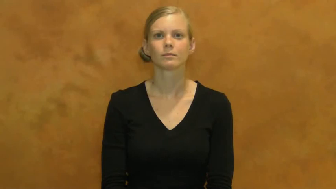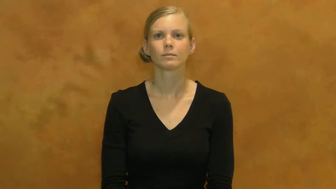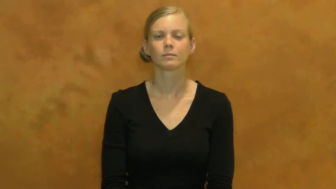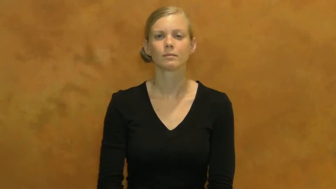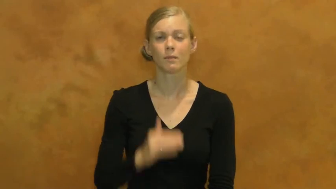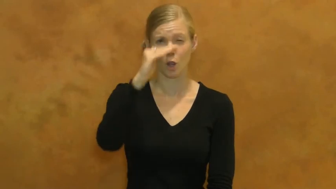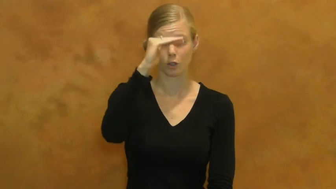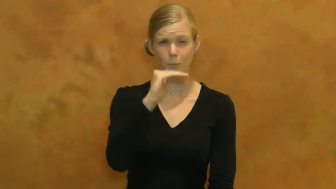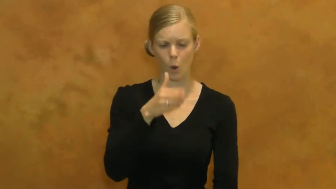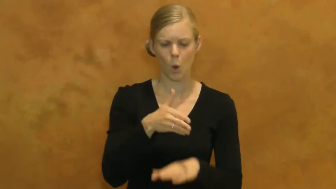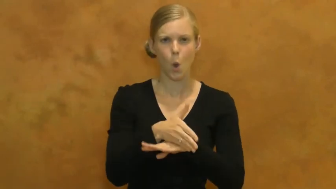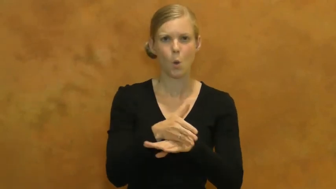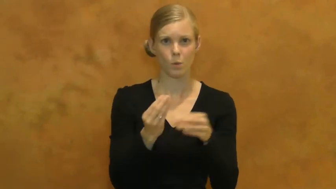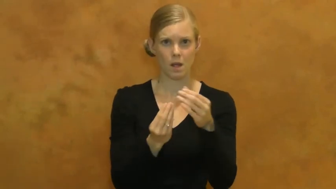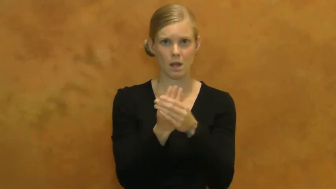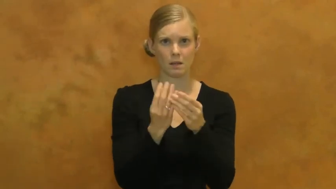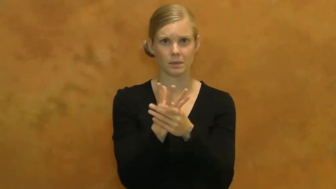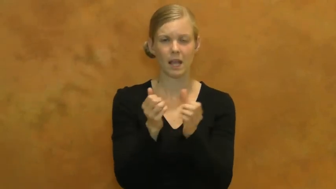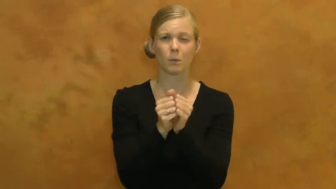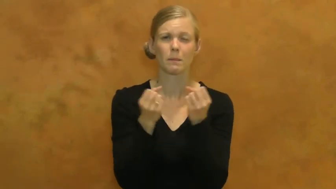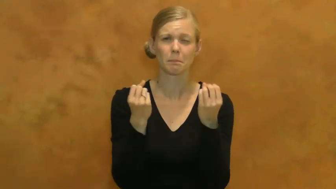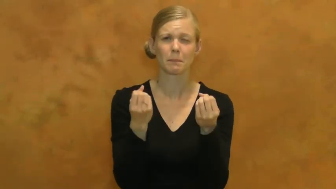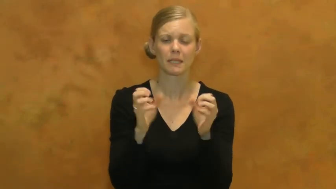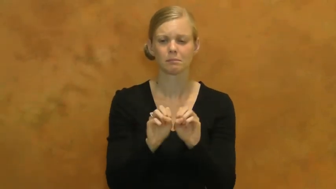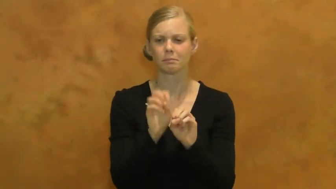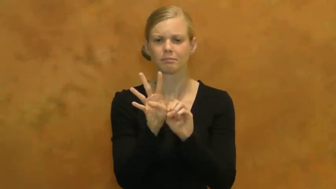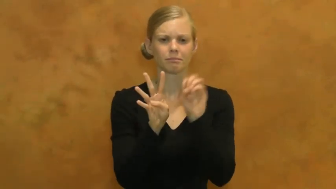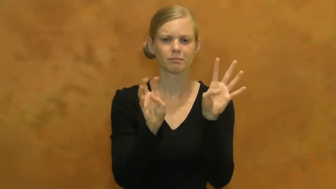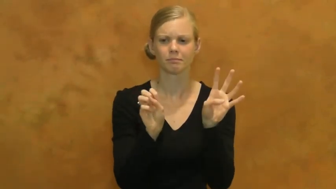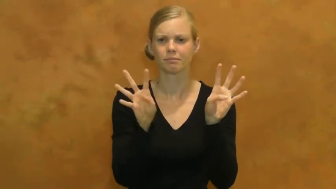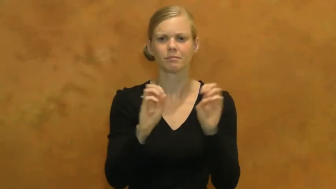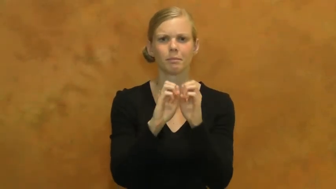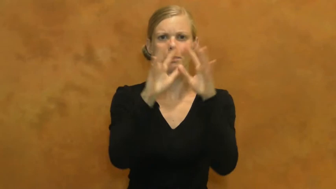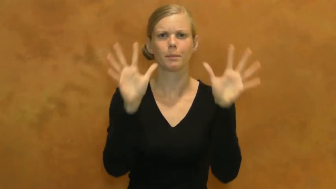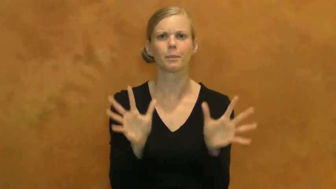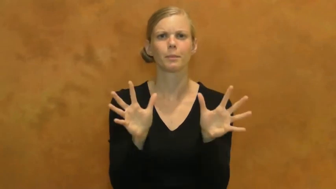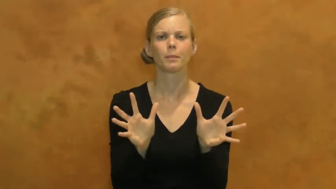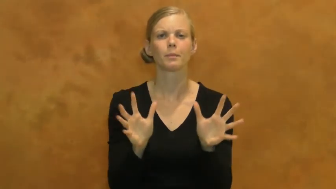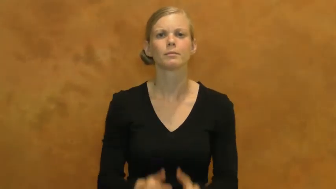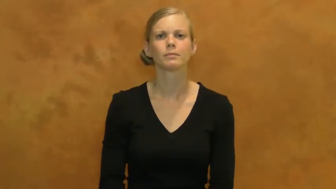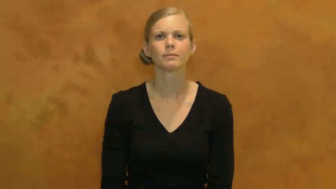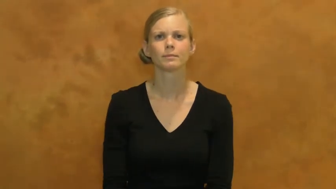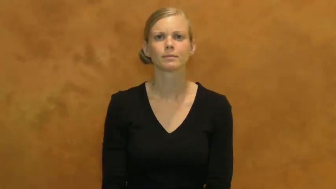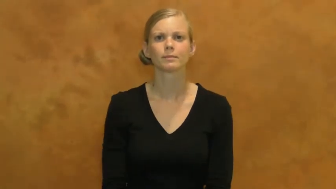bush